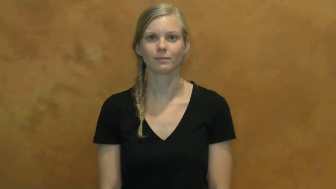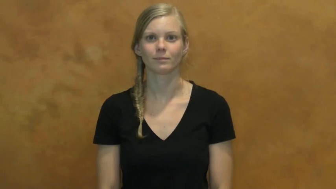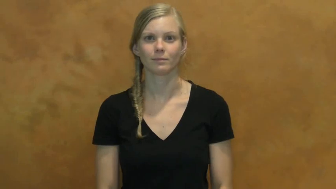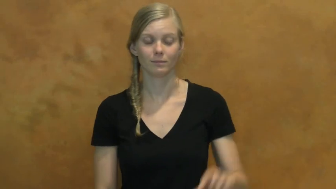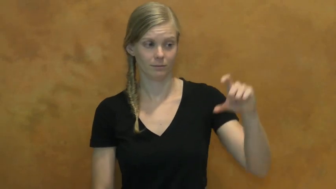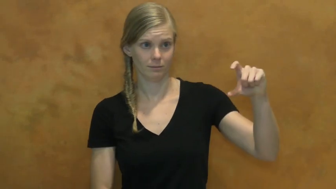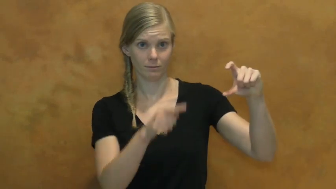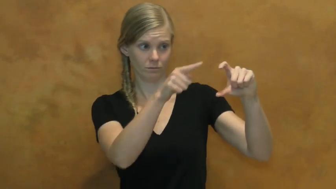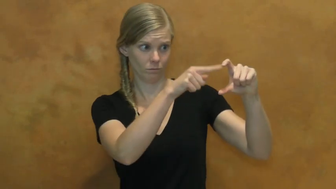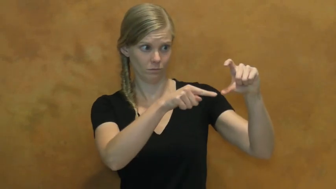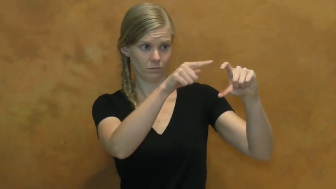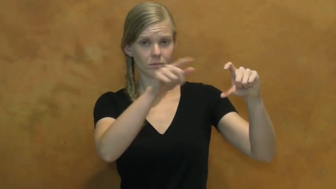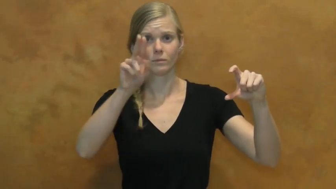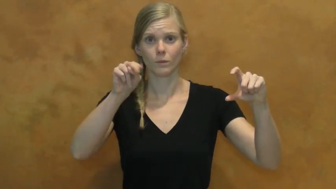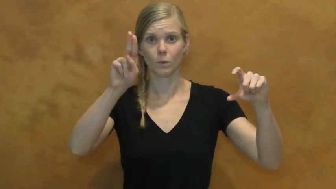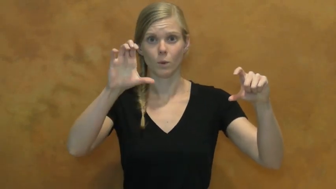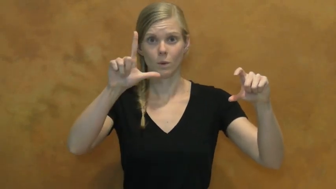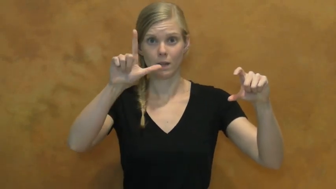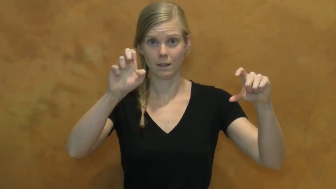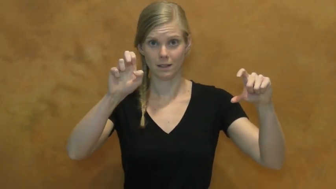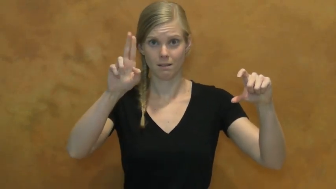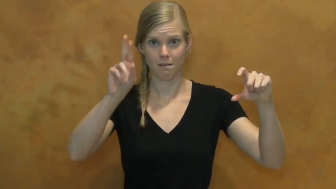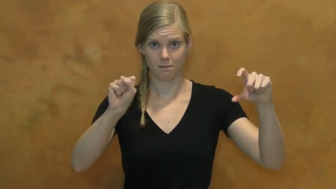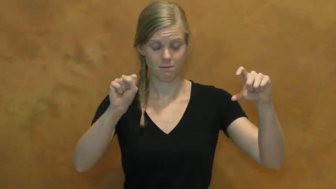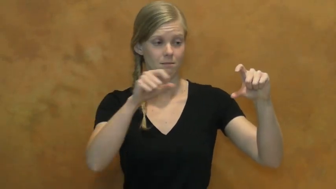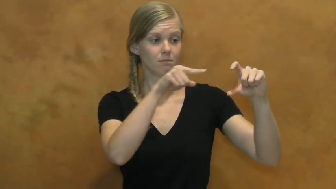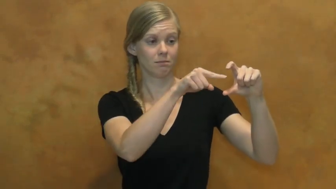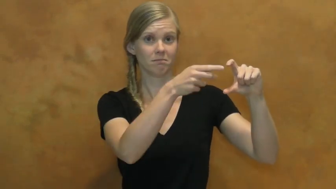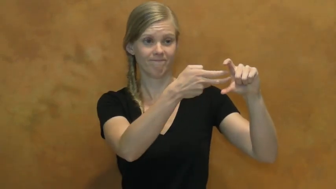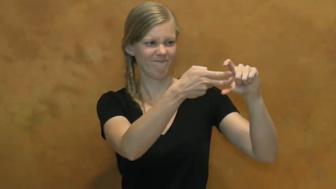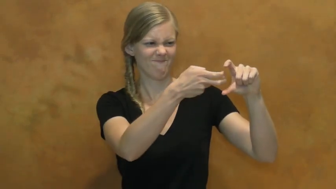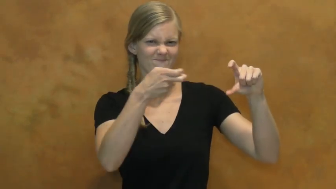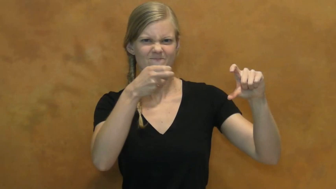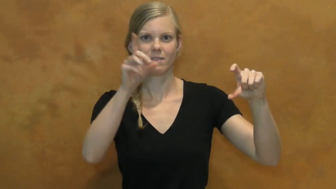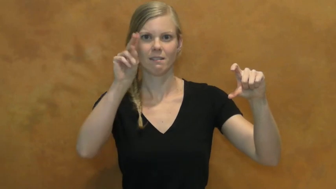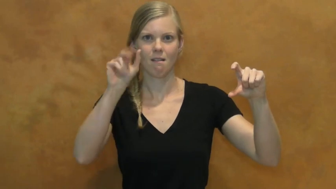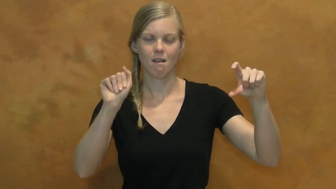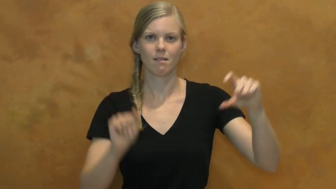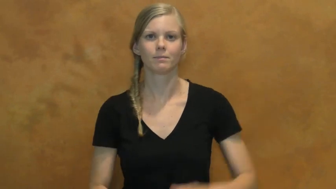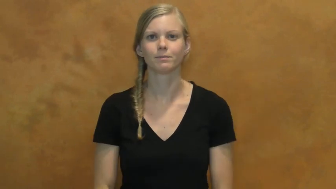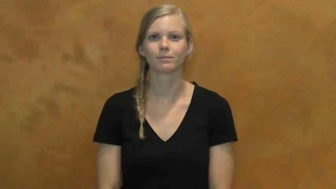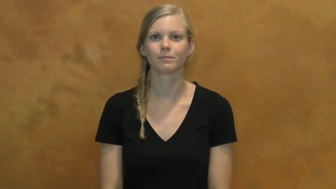DNA extraction